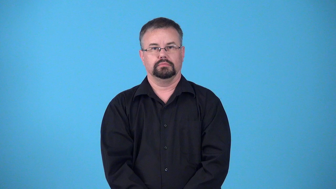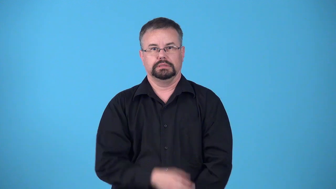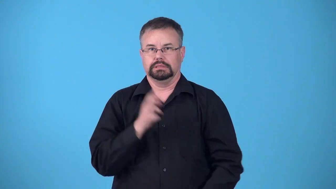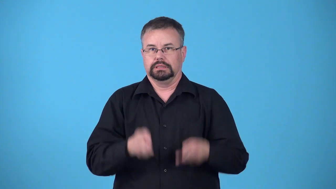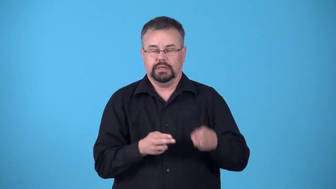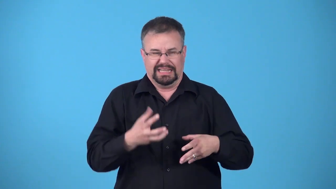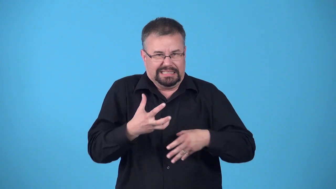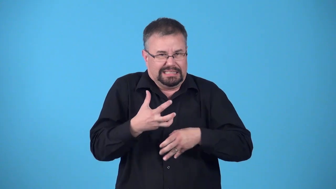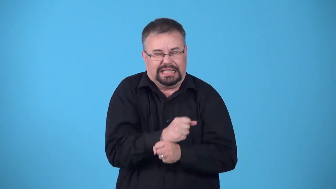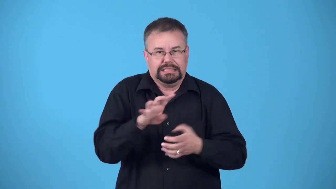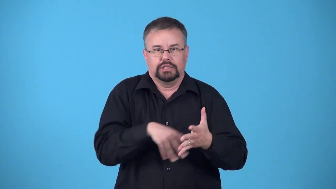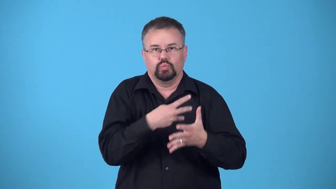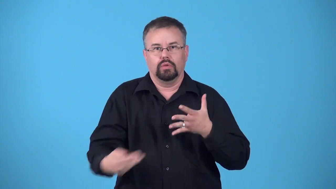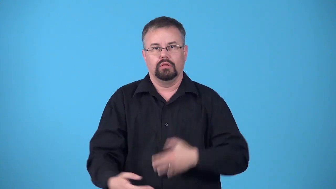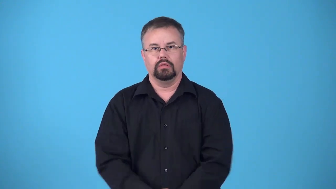pressed for time